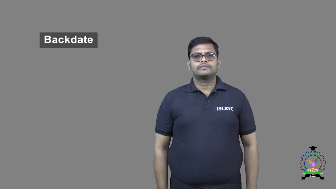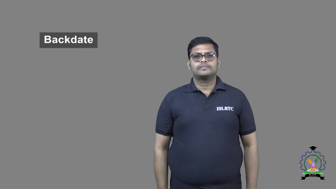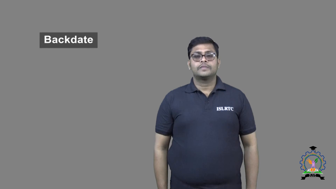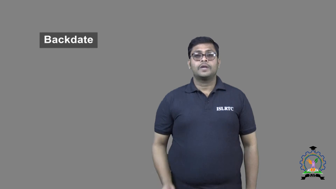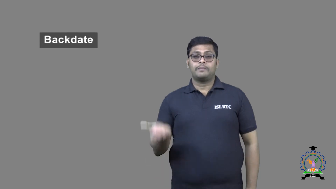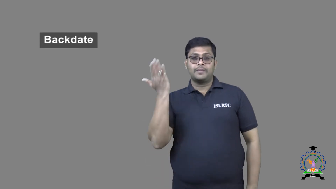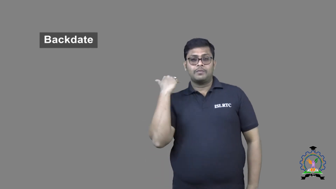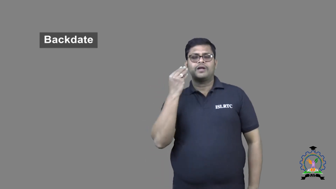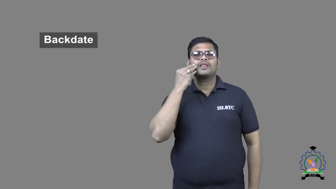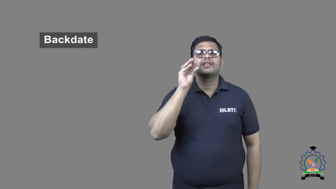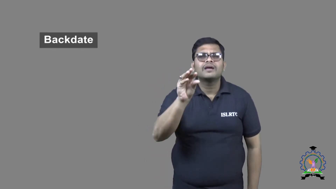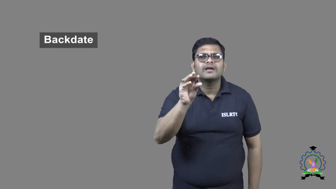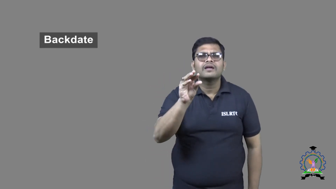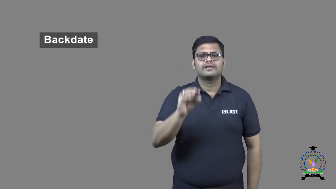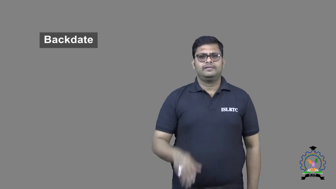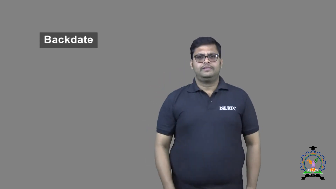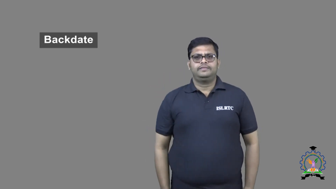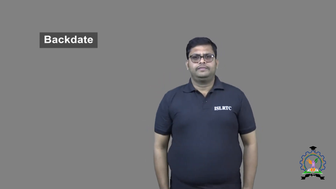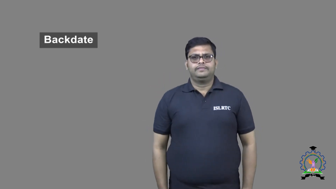Backdate 1